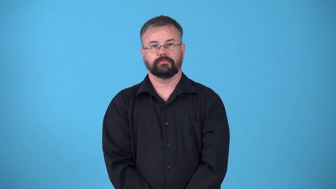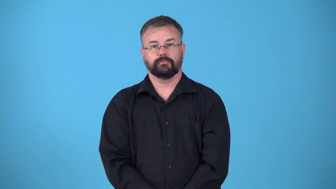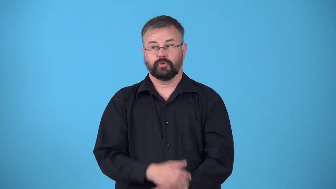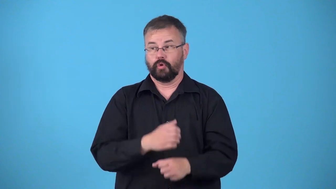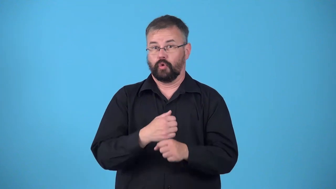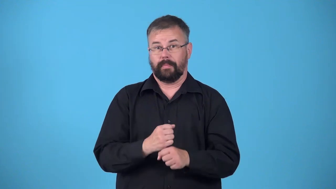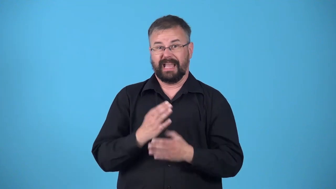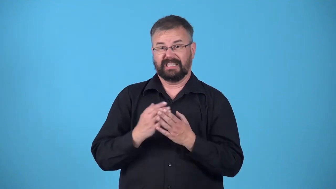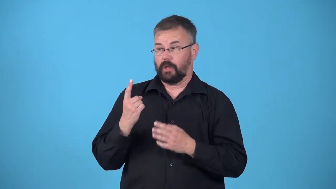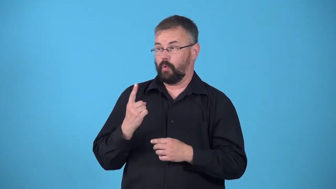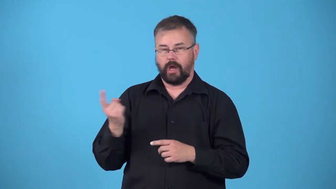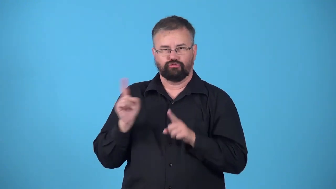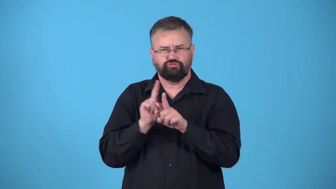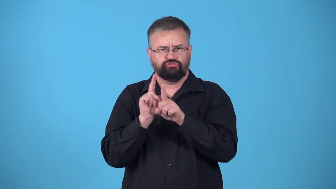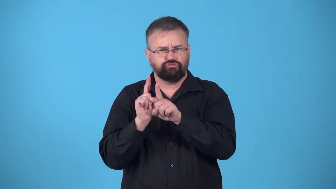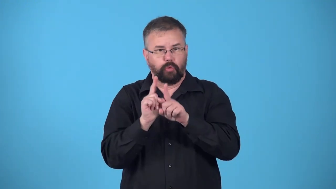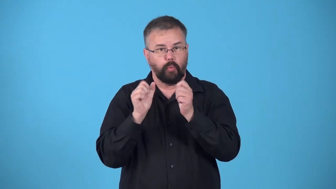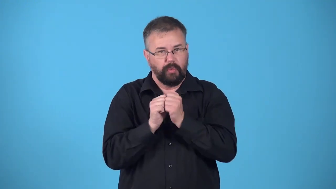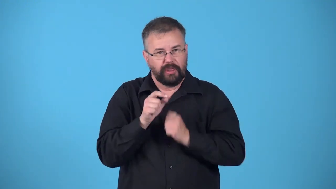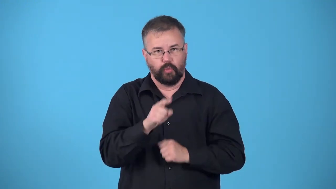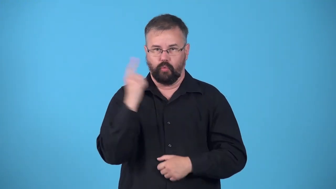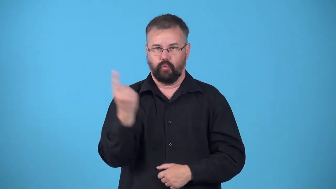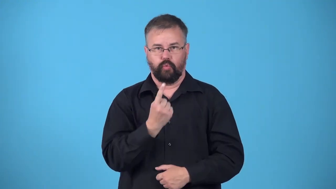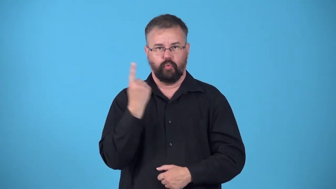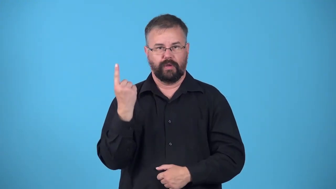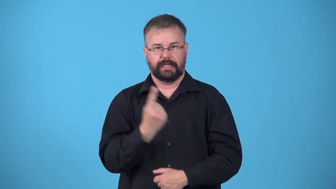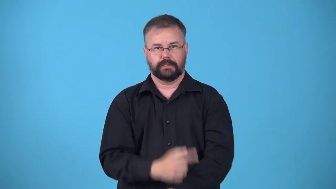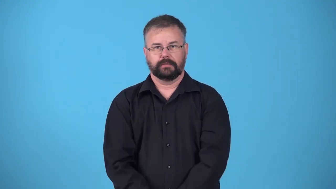drag around